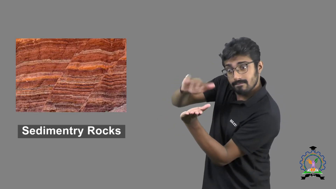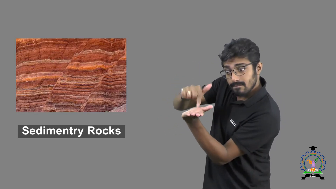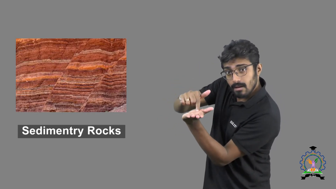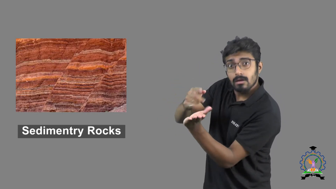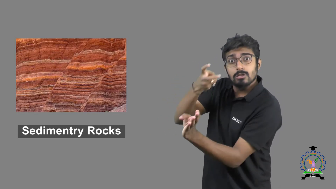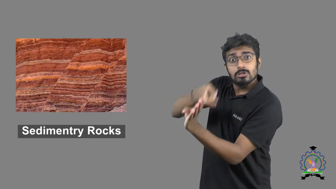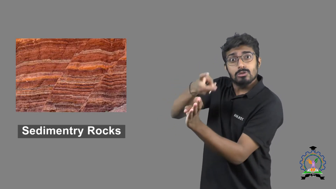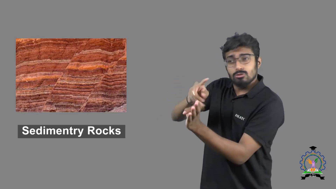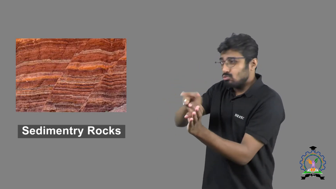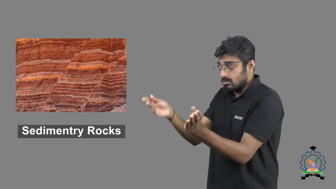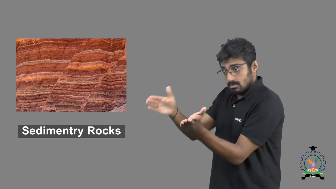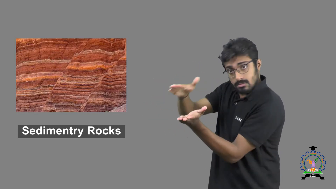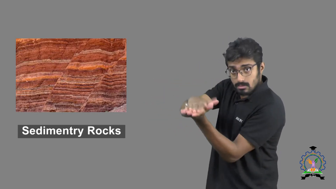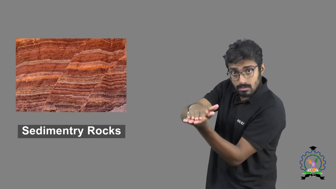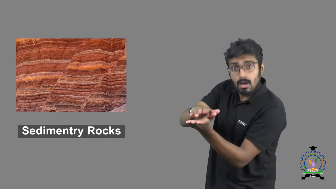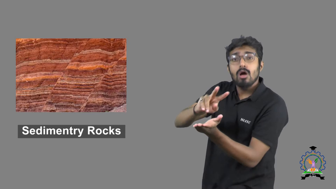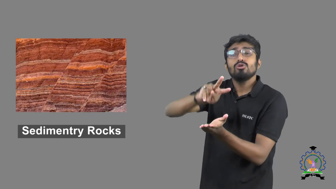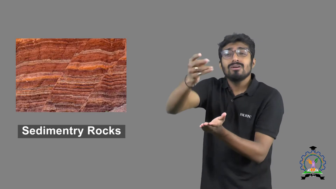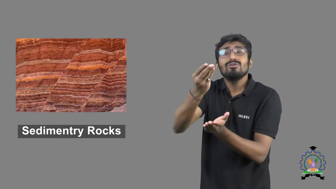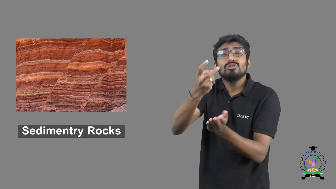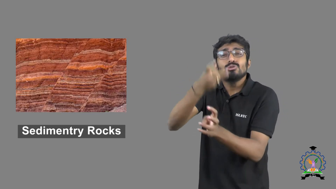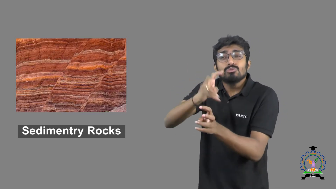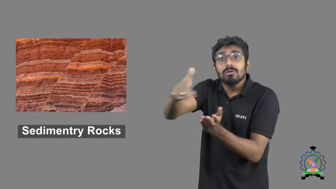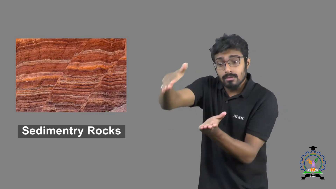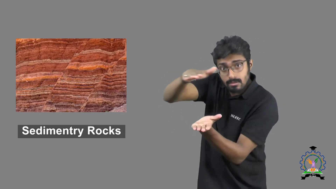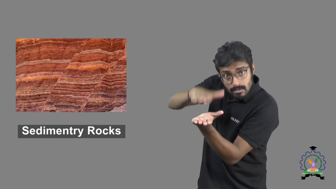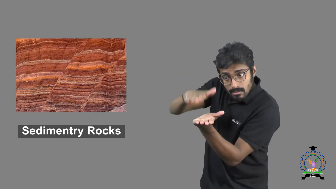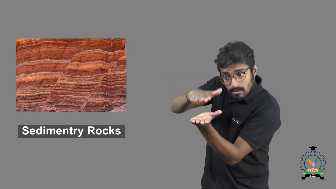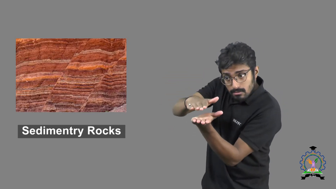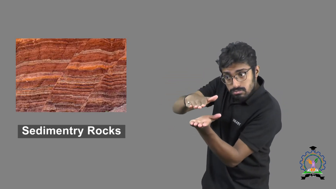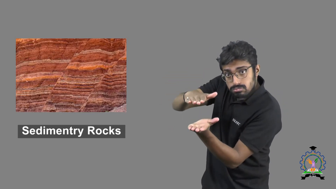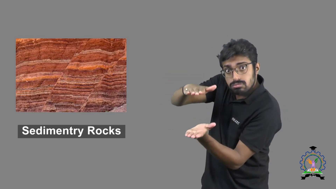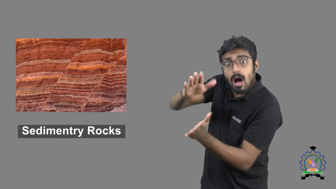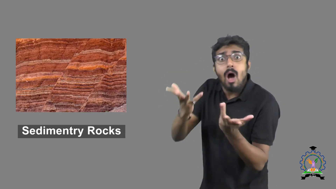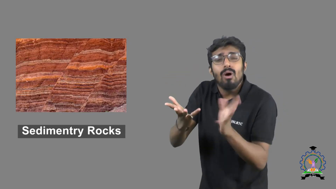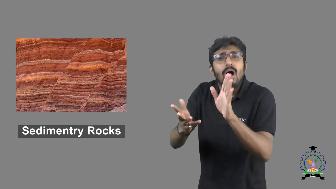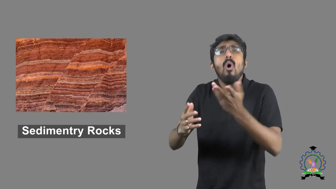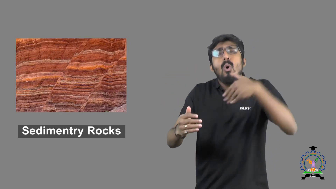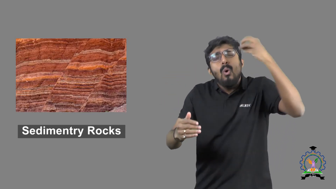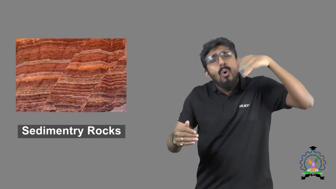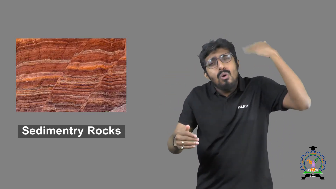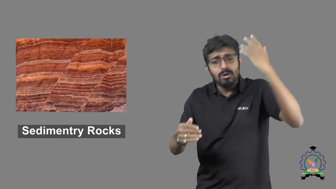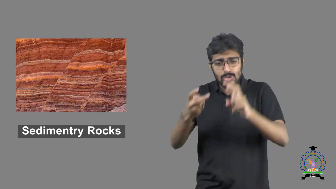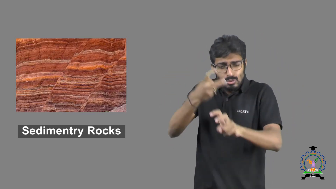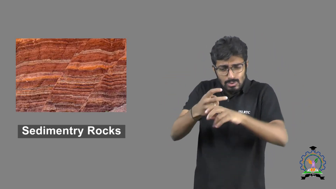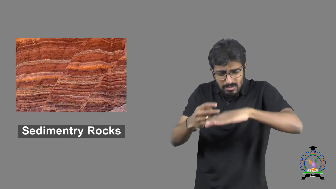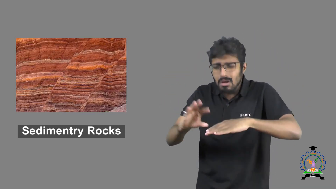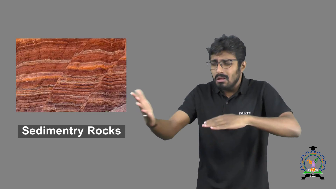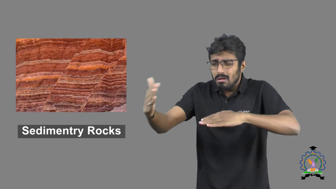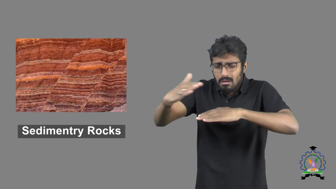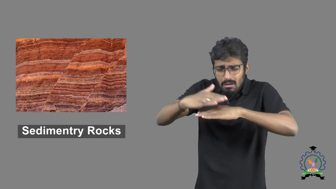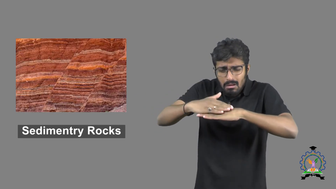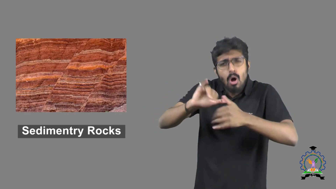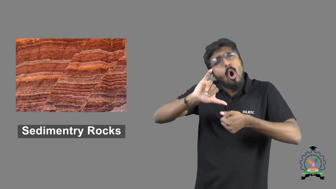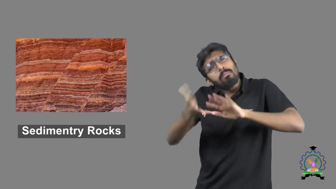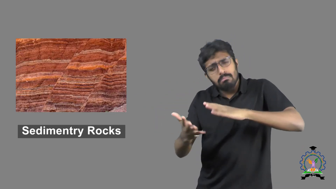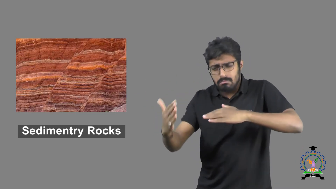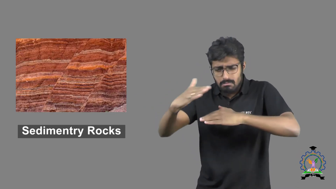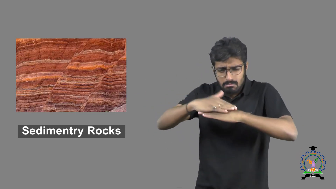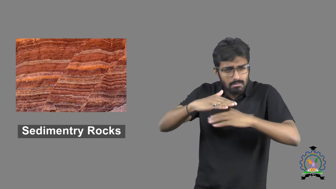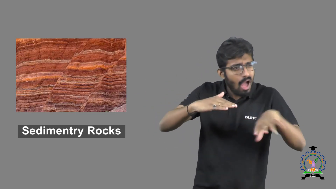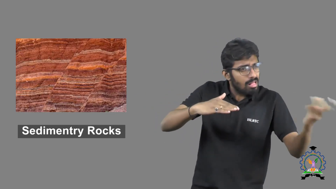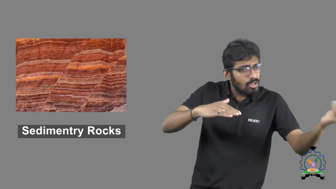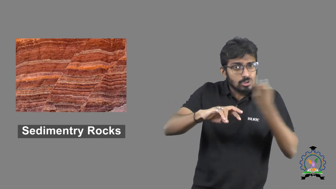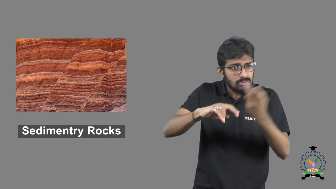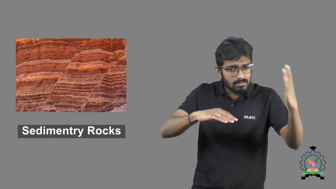Sedimentry Rocks